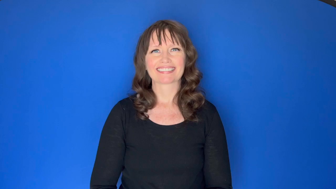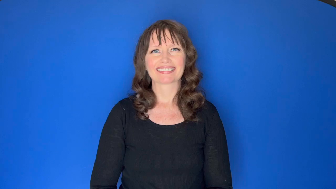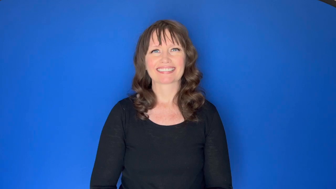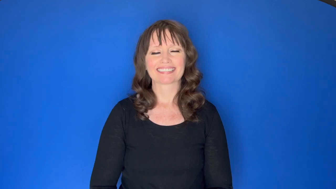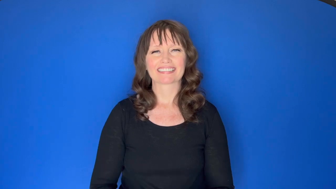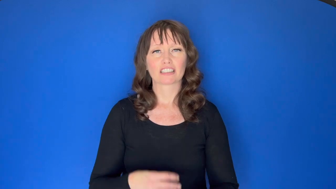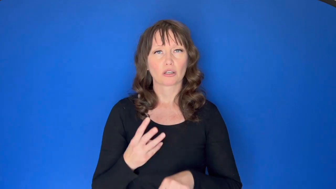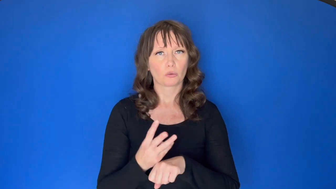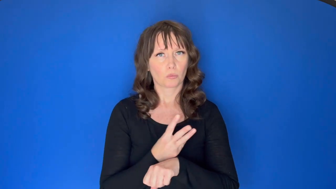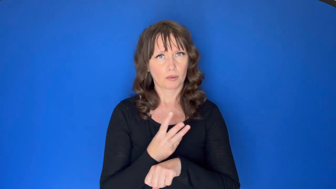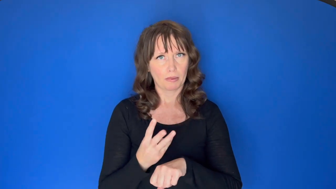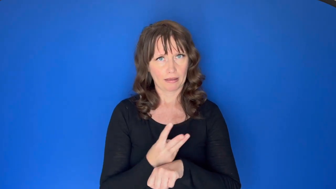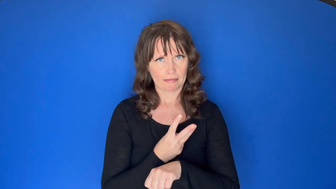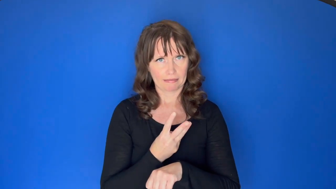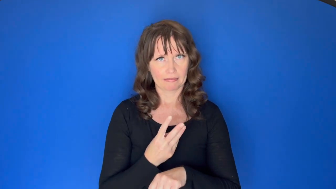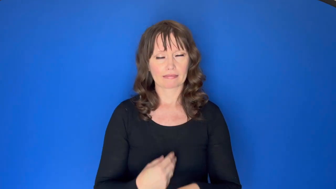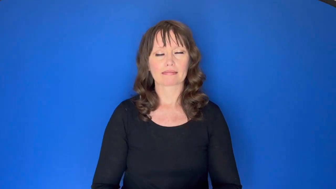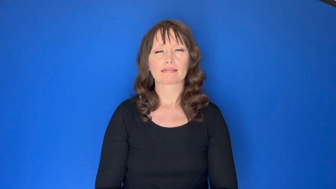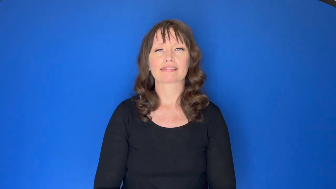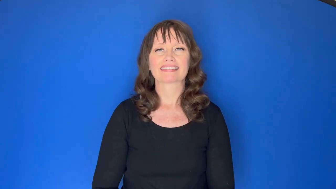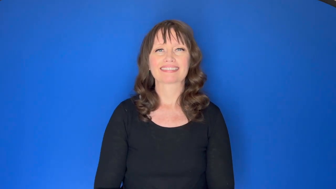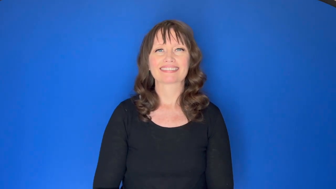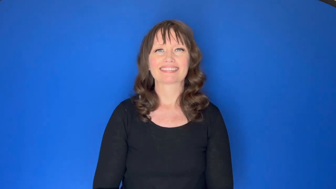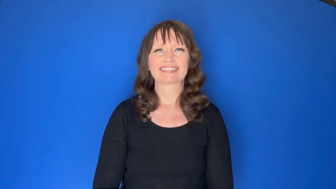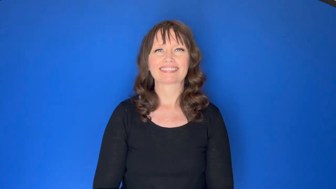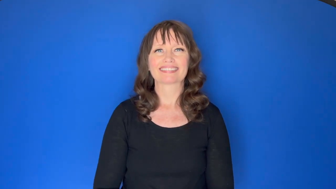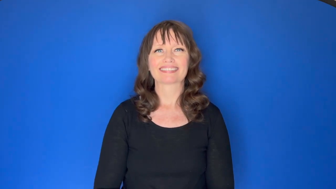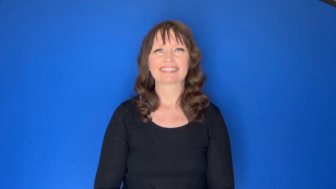Winnipeg